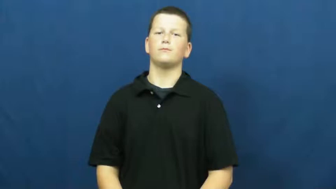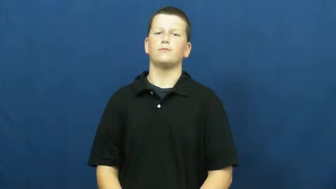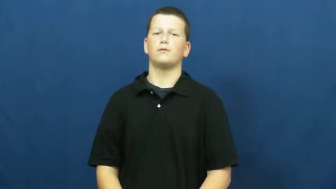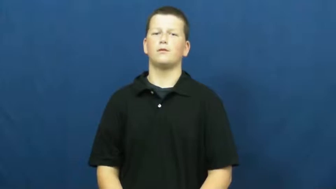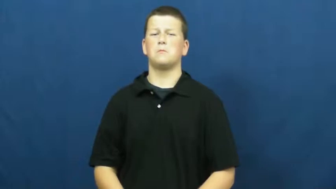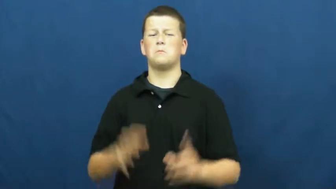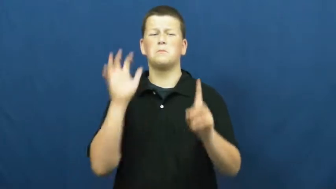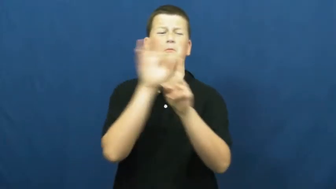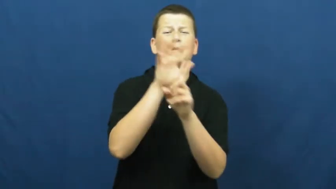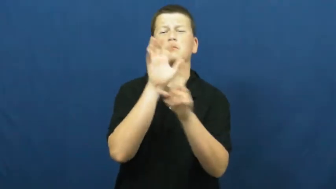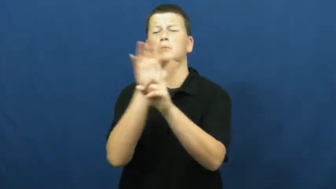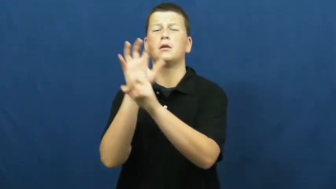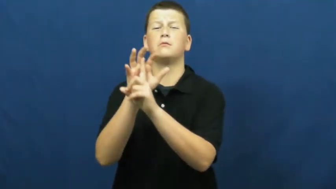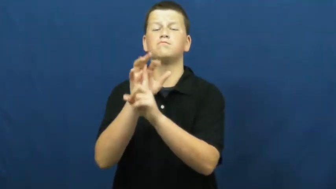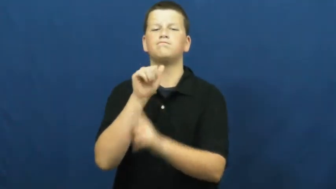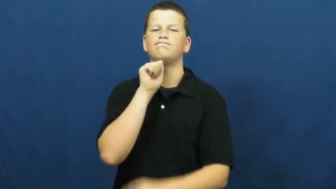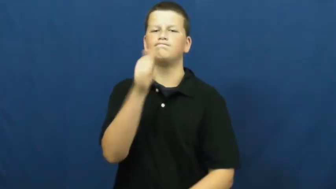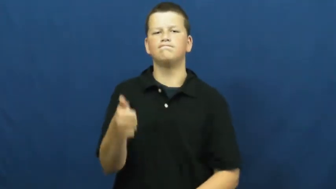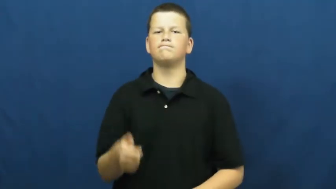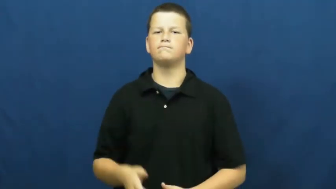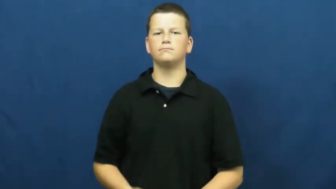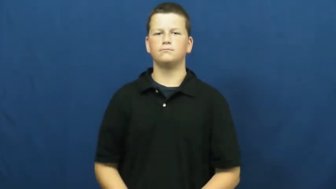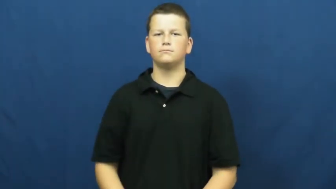unpopular,out